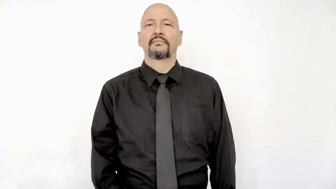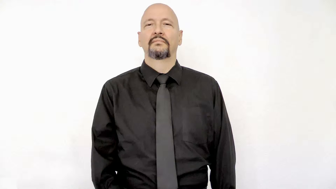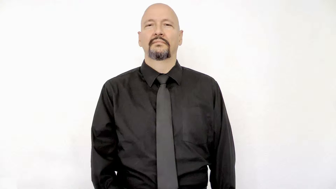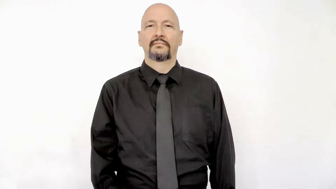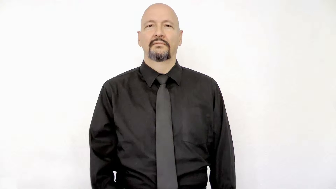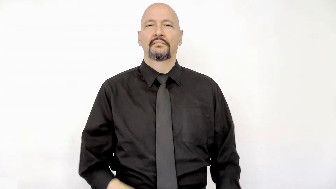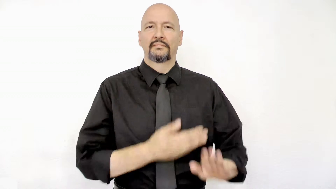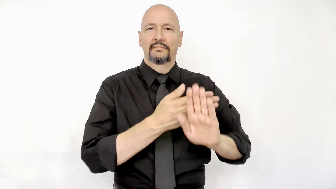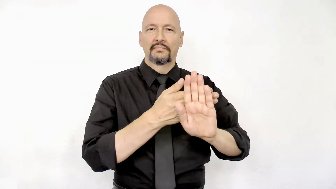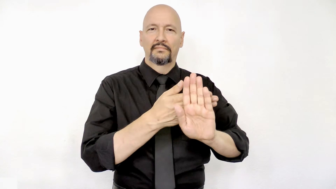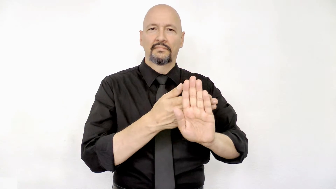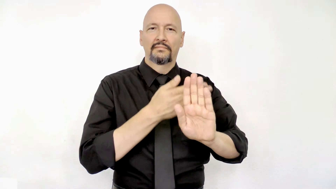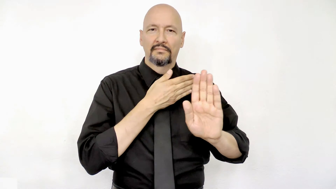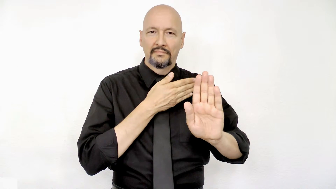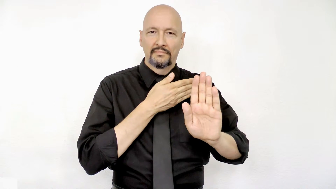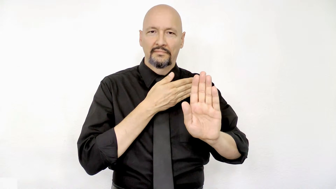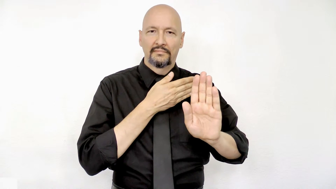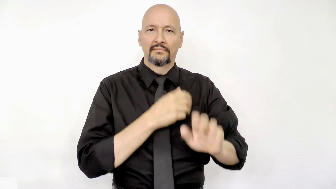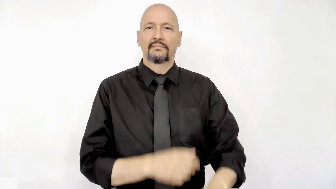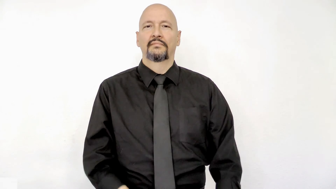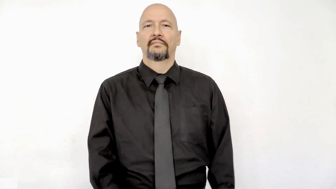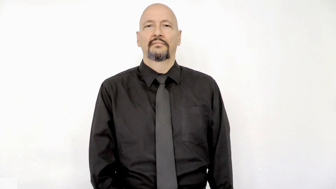BEFORE / PRIOR-to